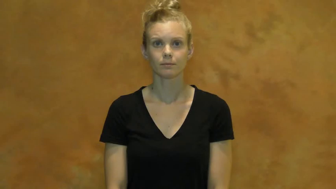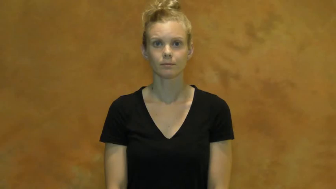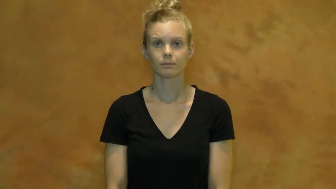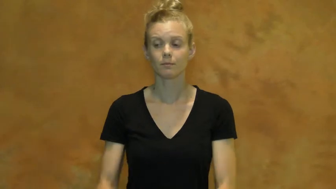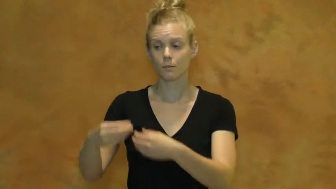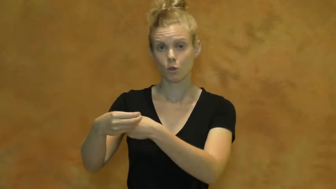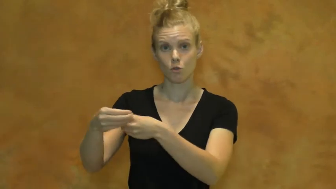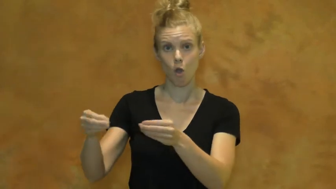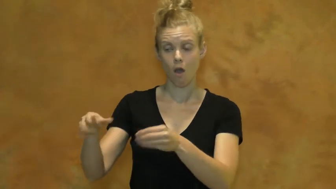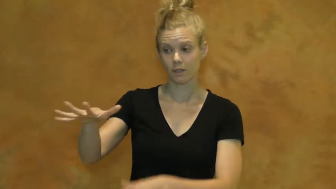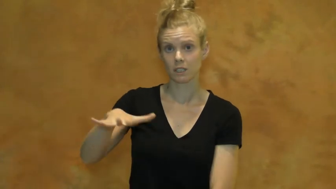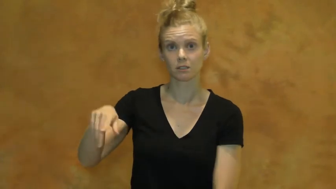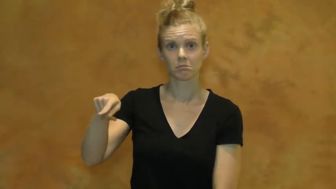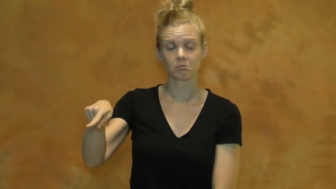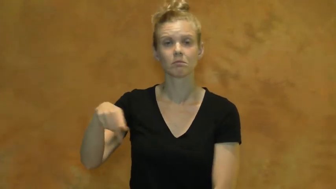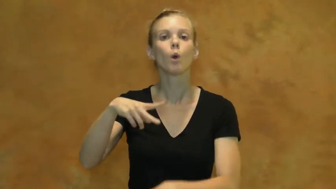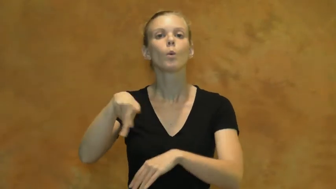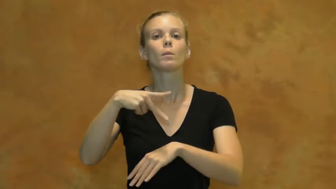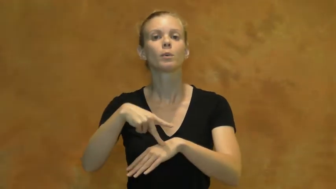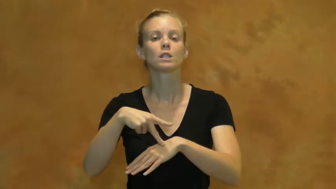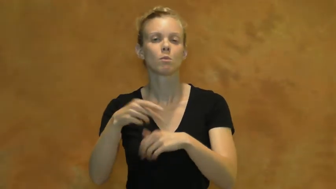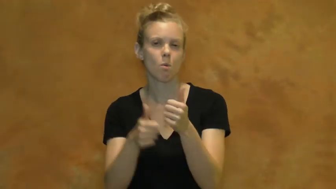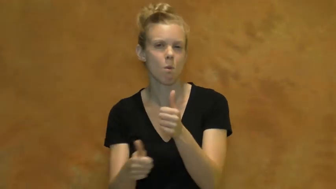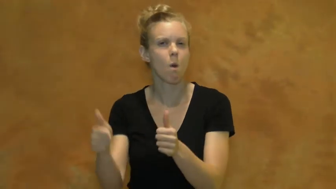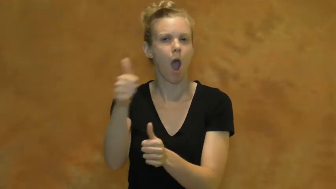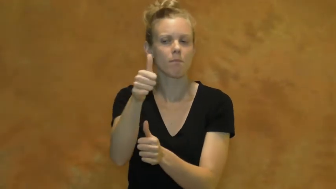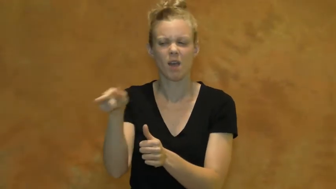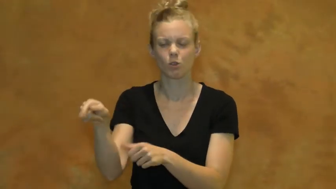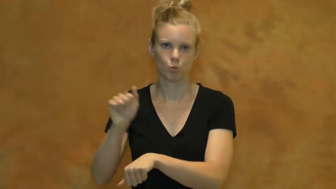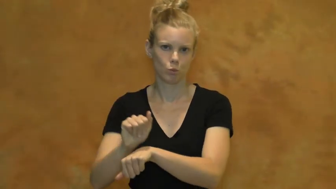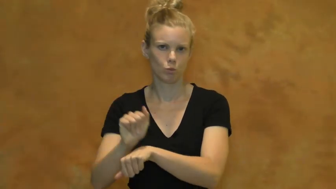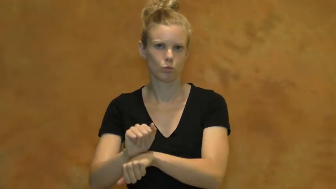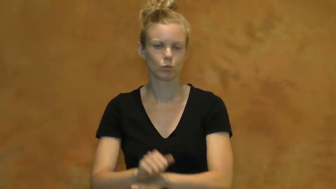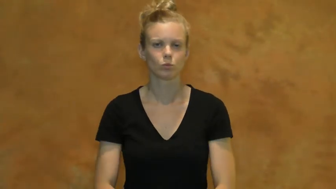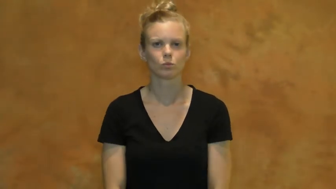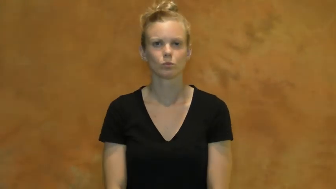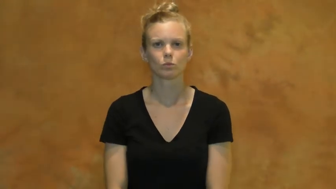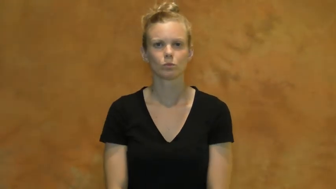principal's office